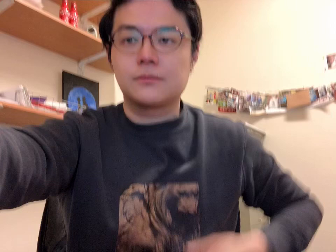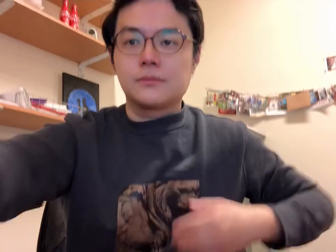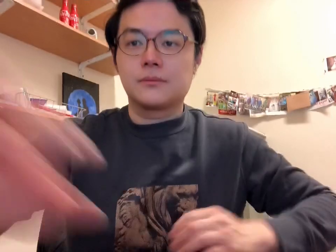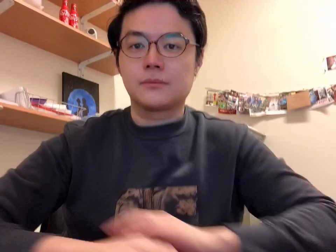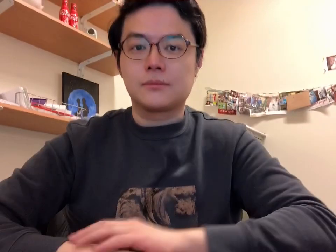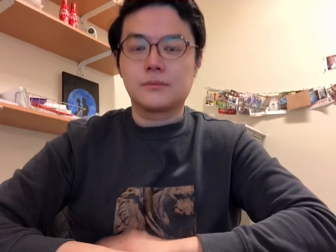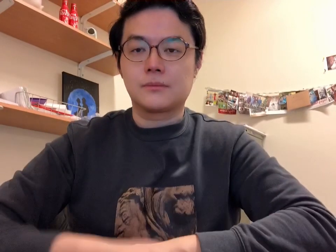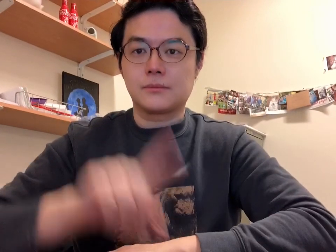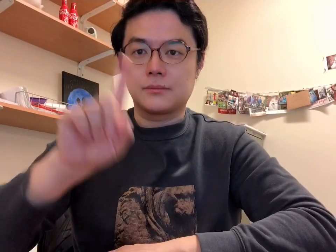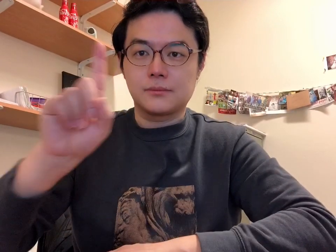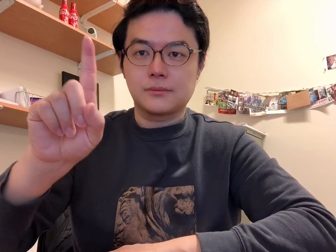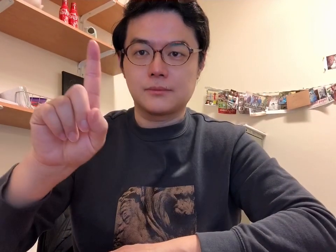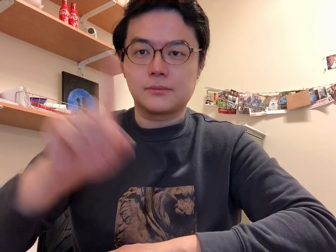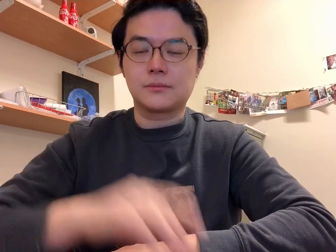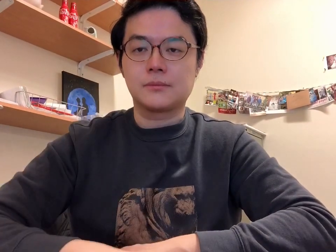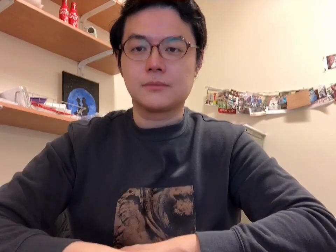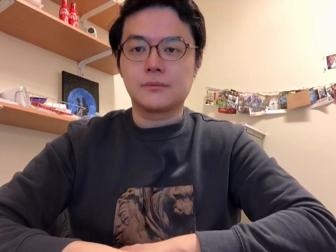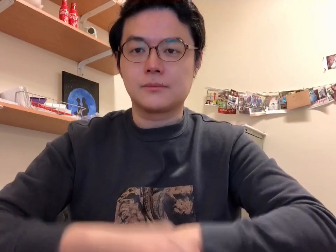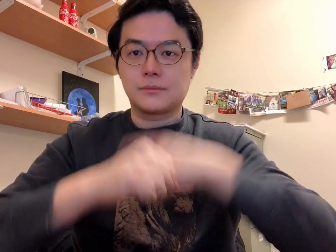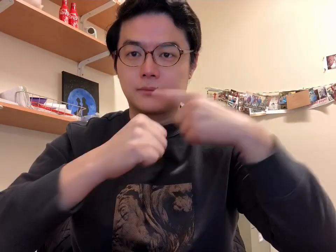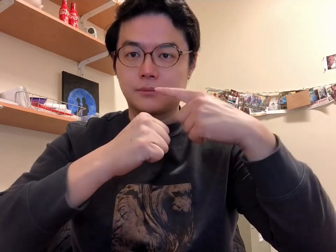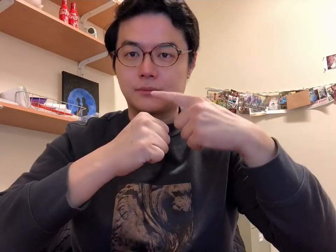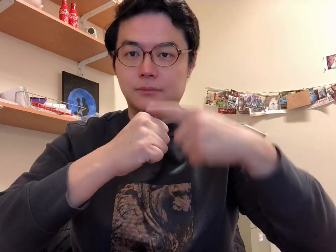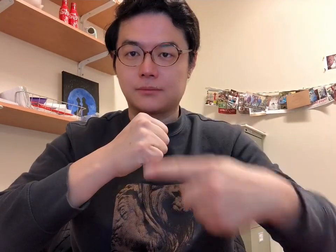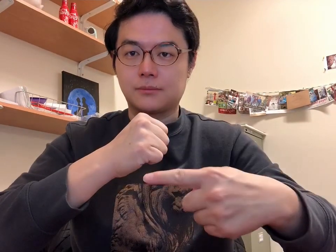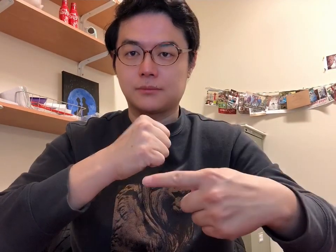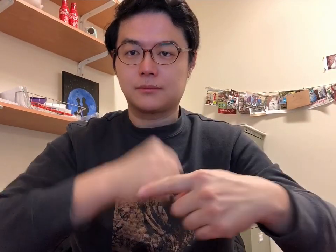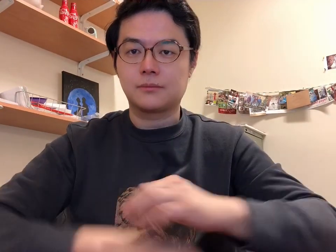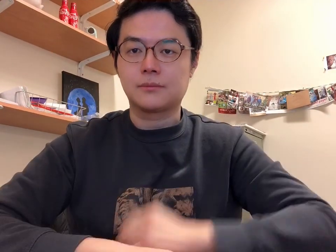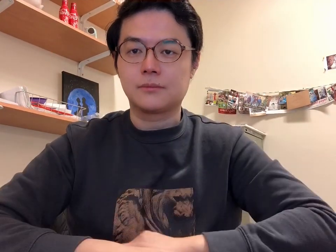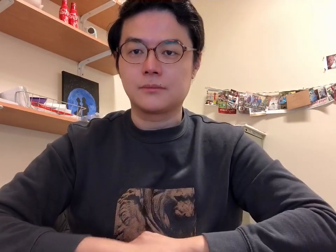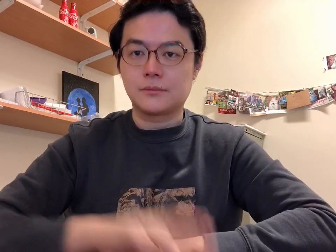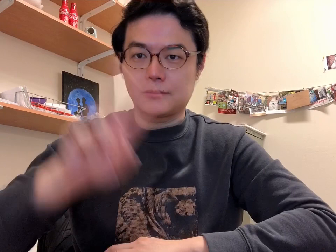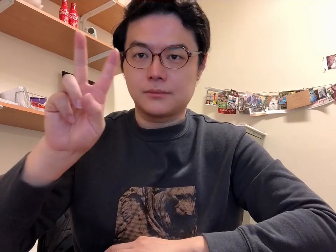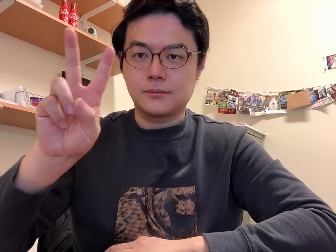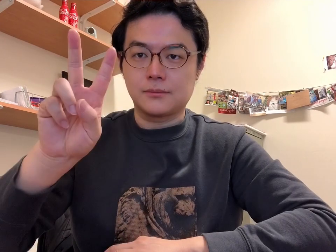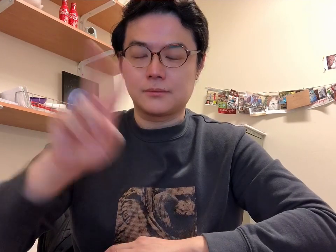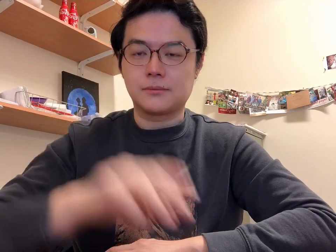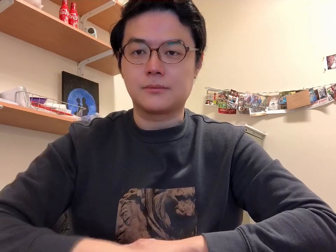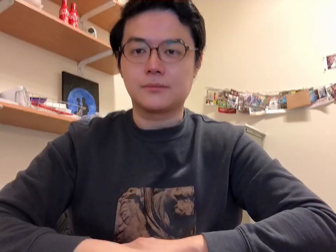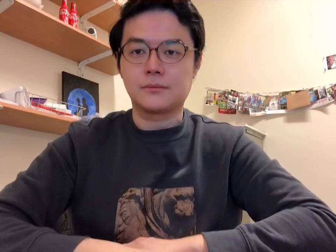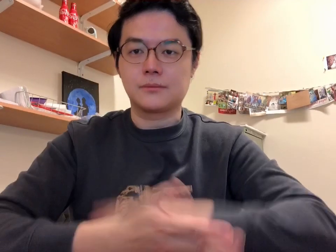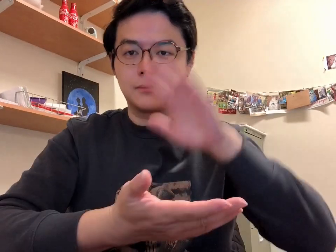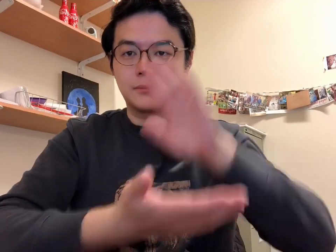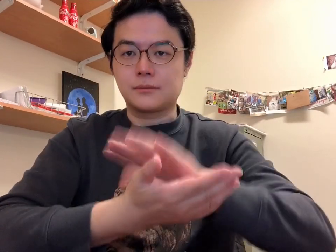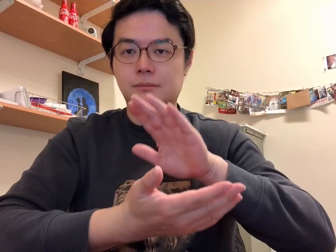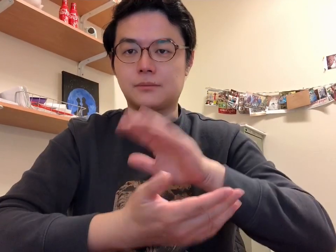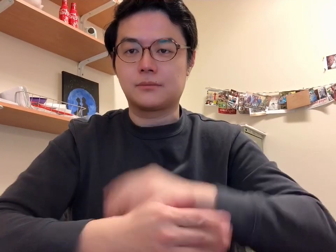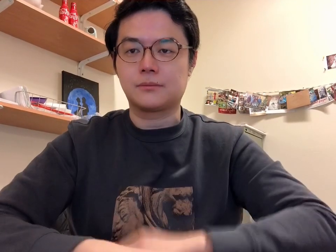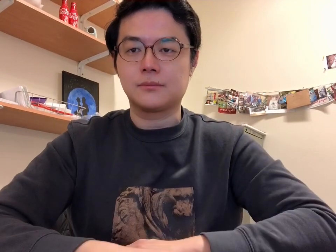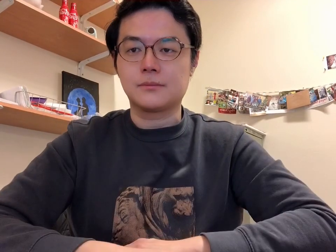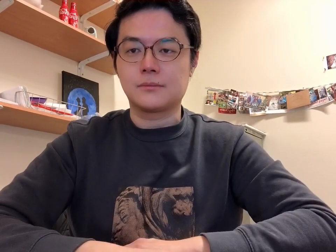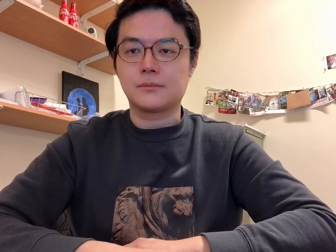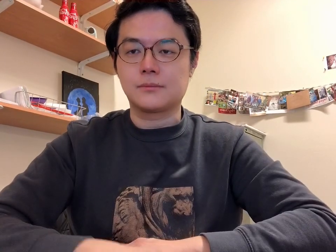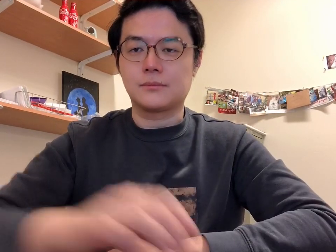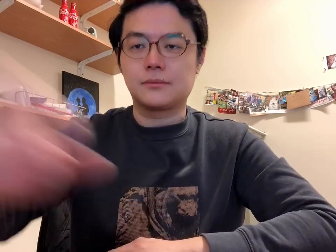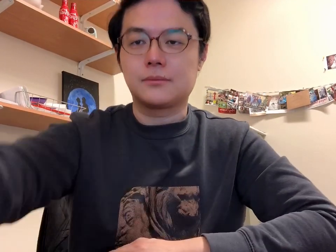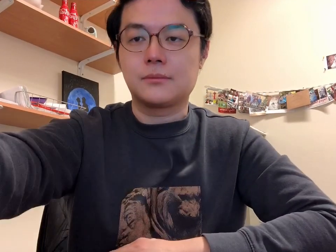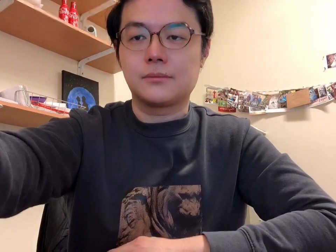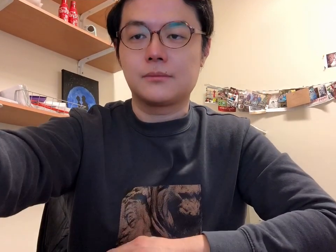Year